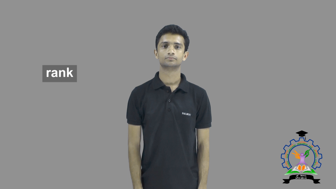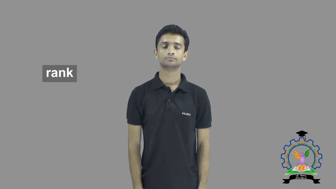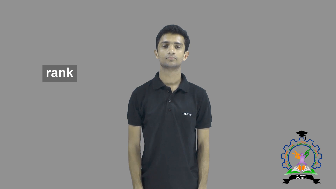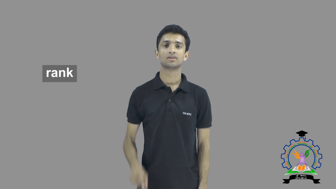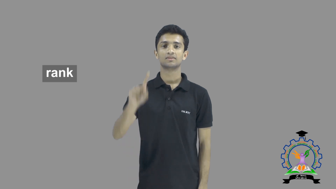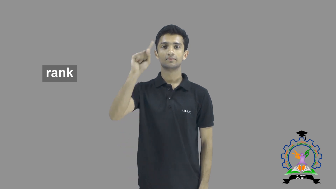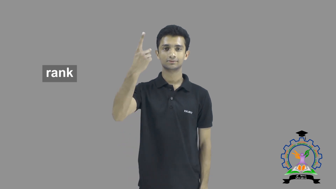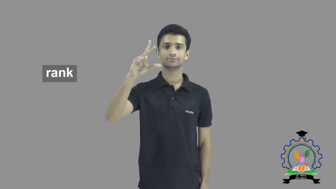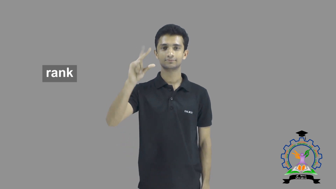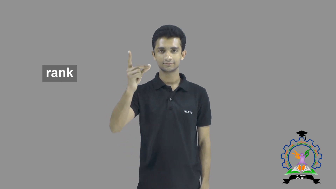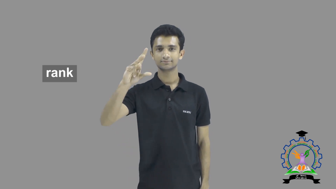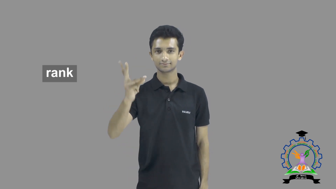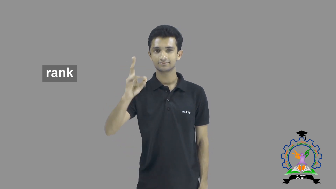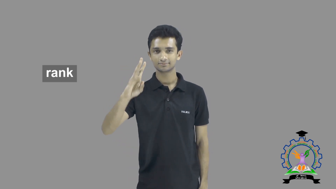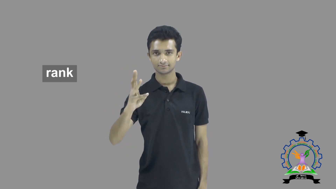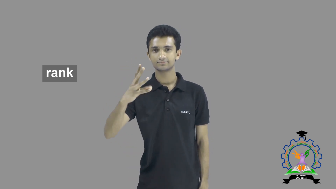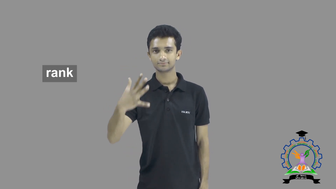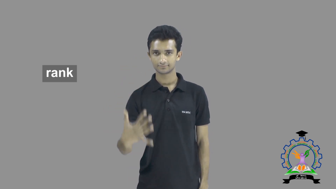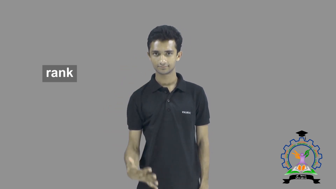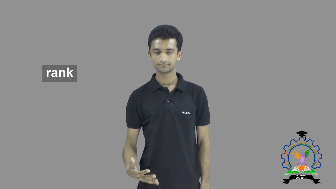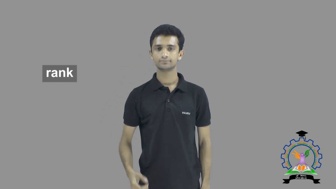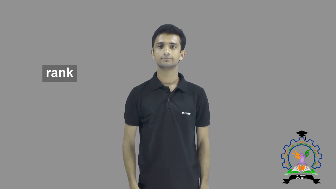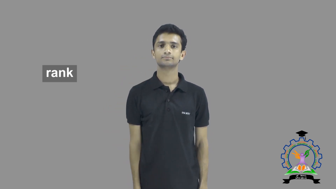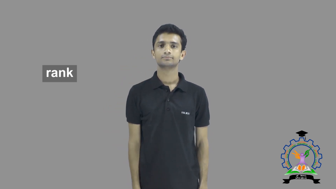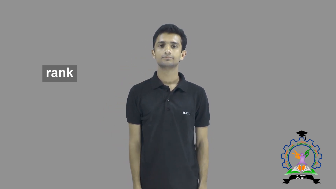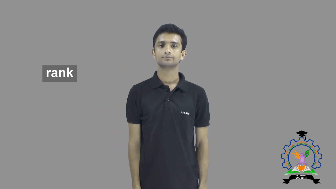rank